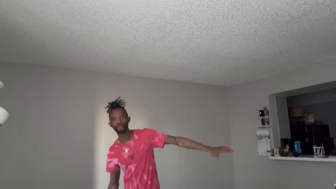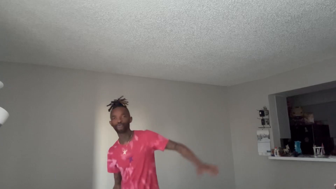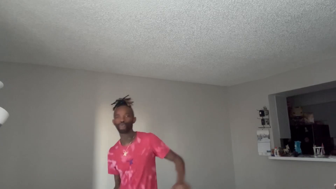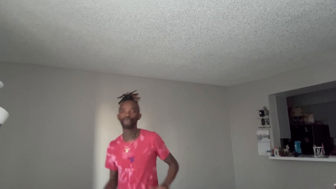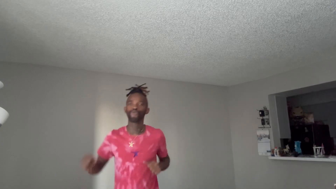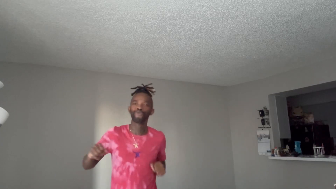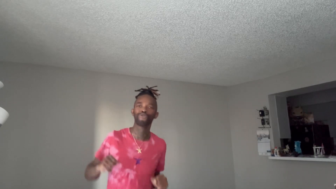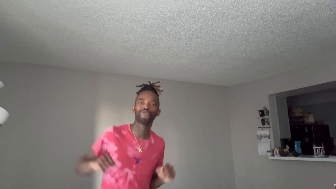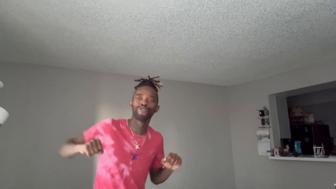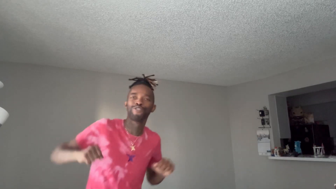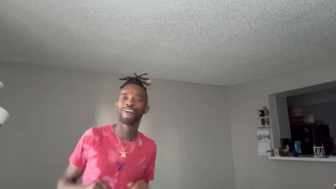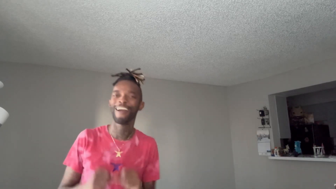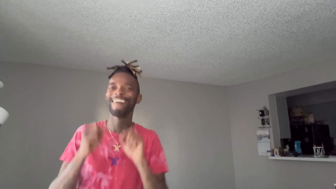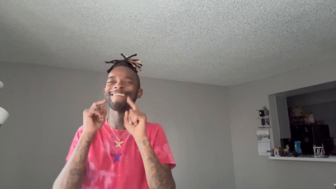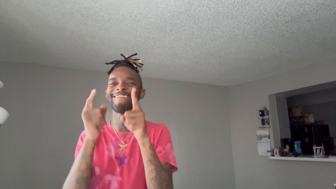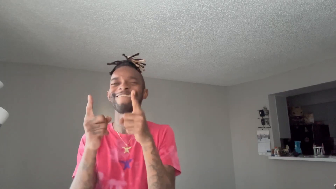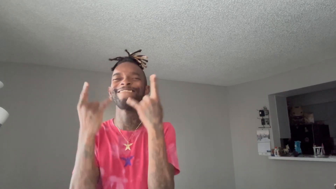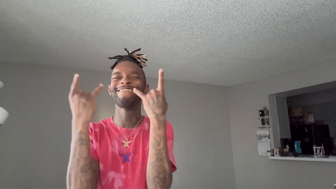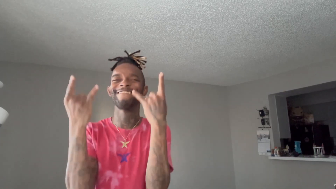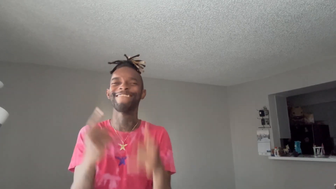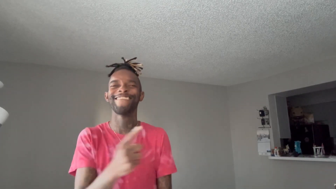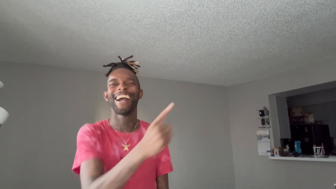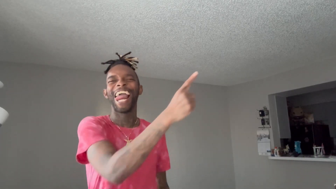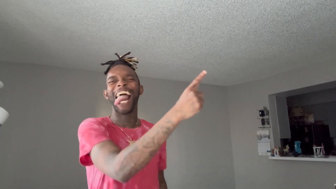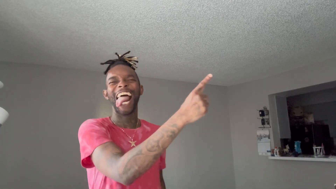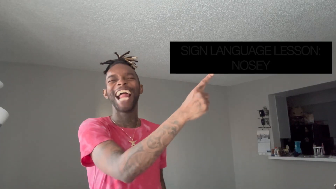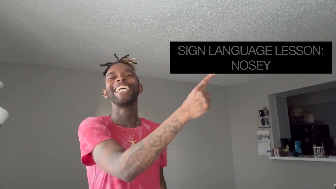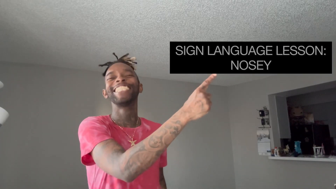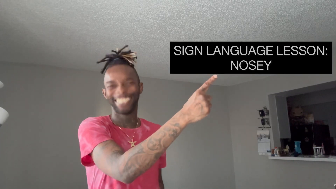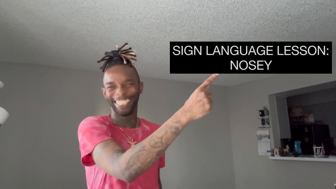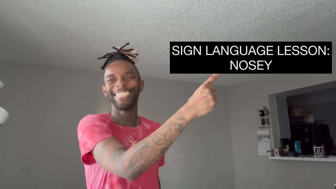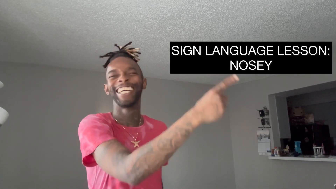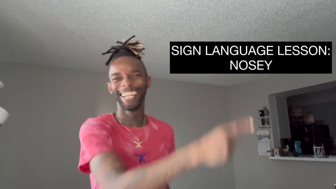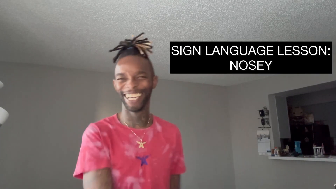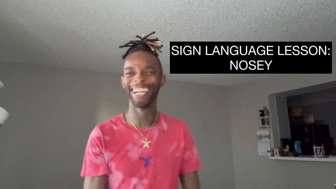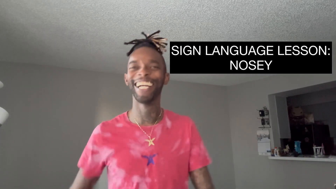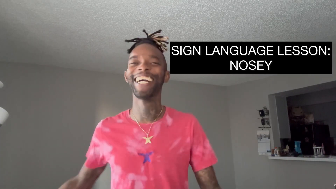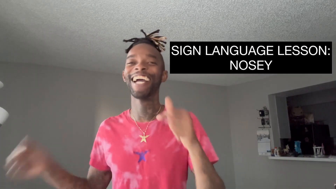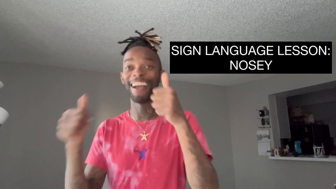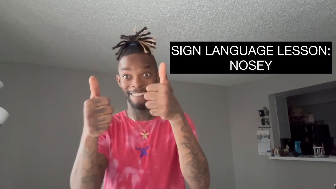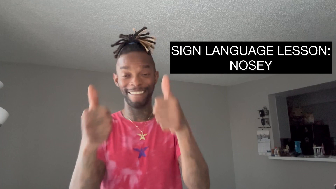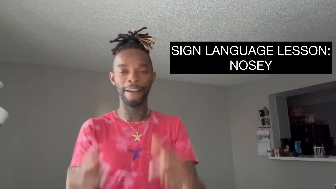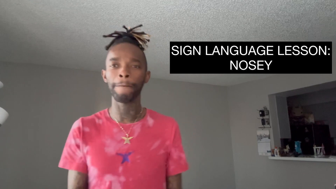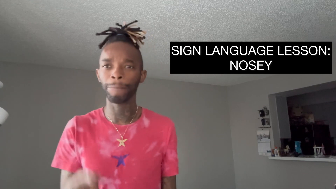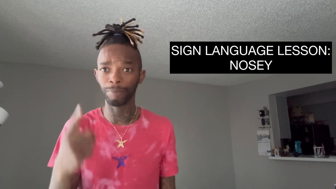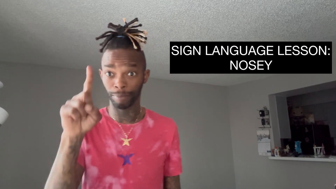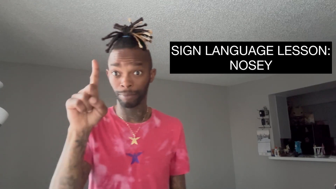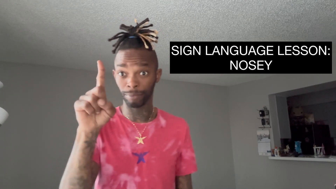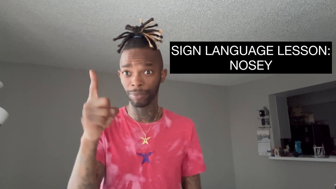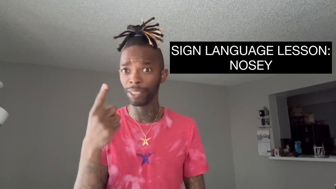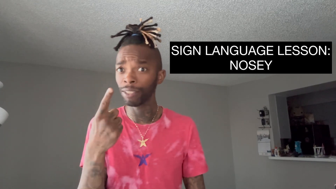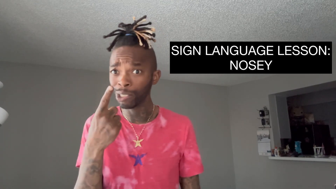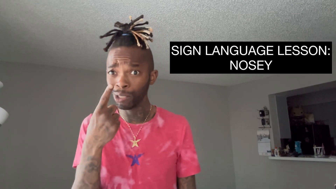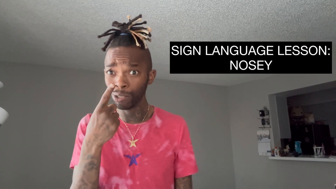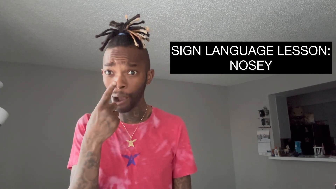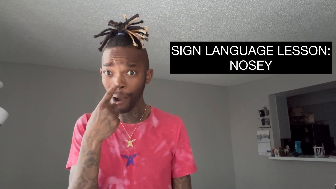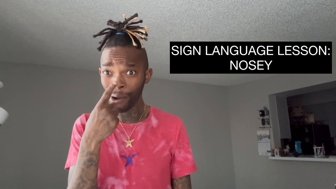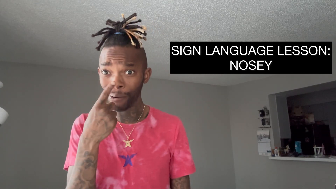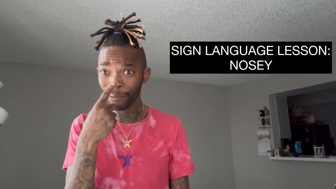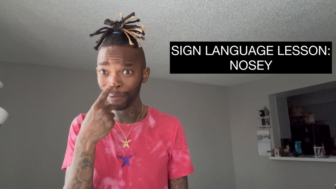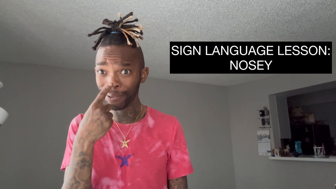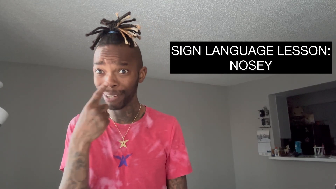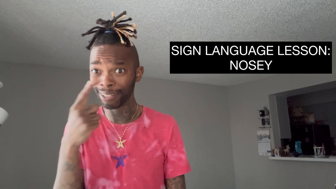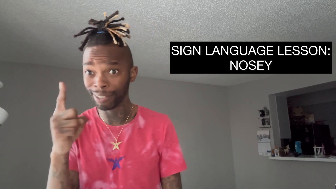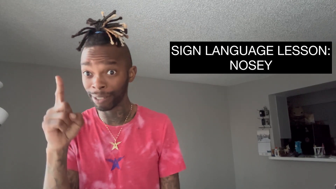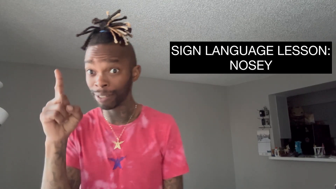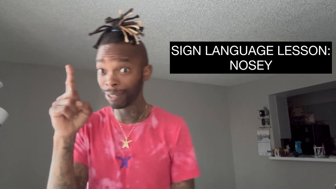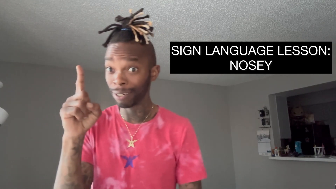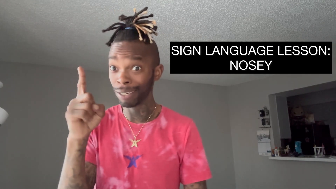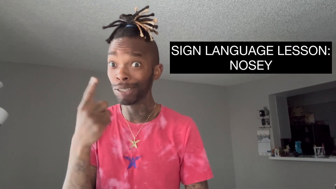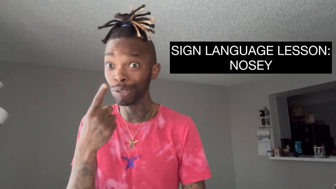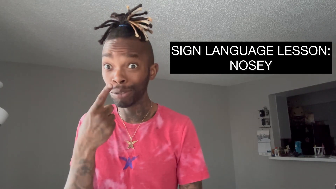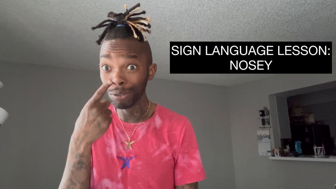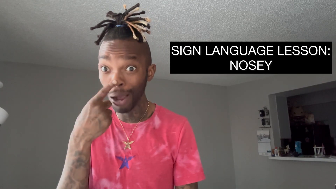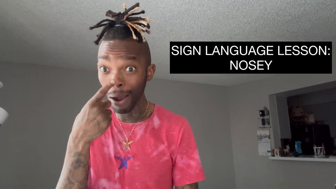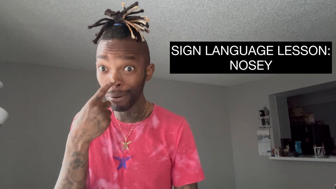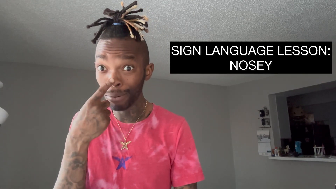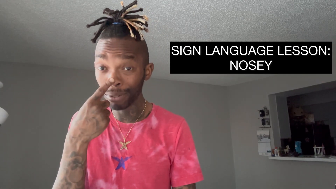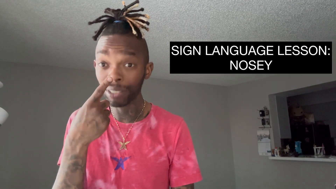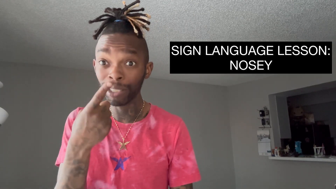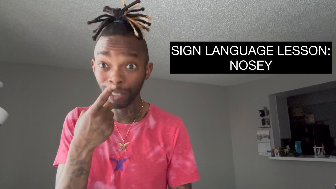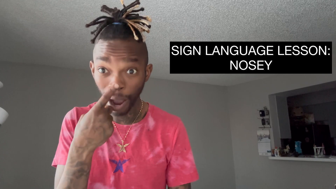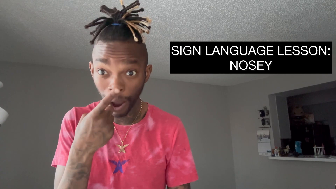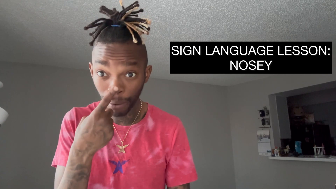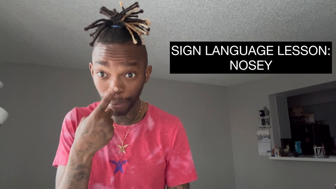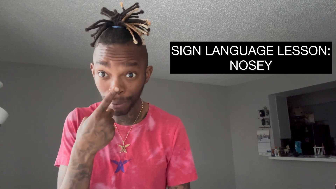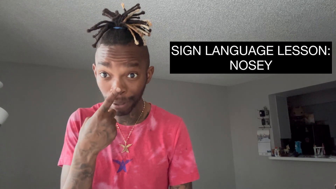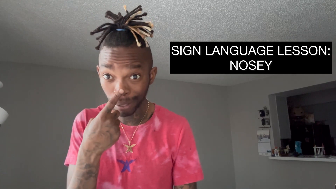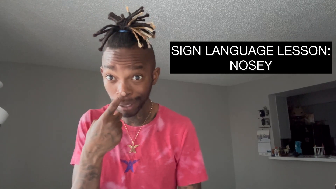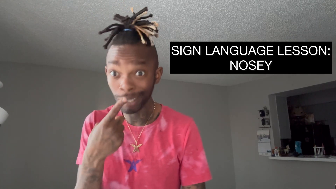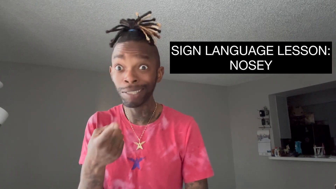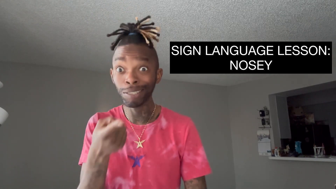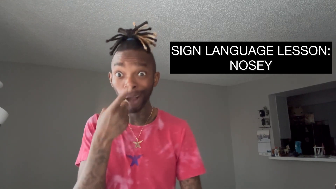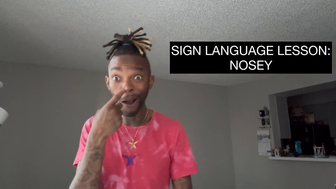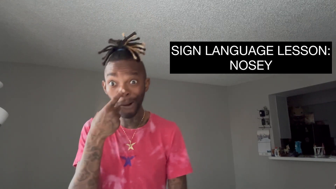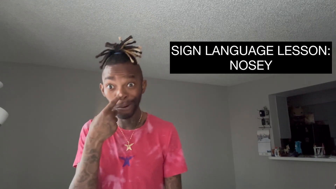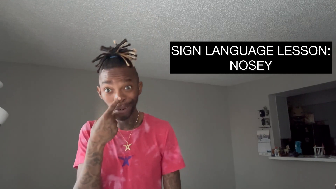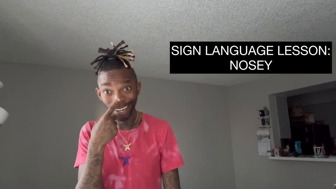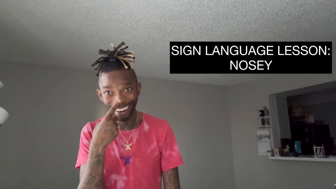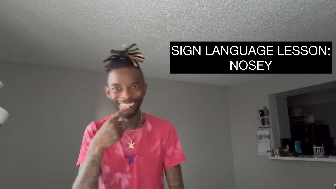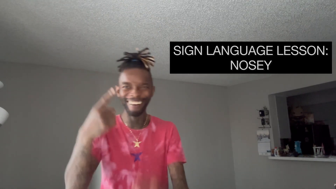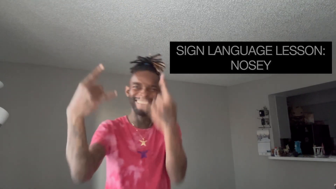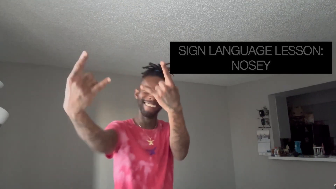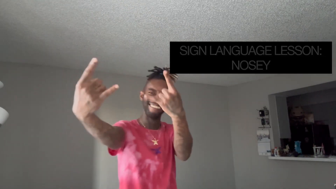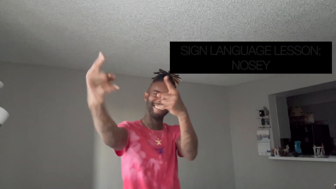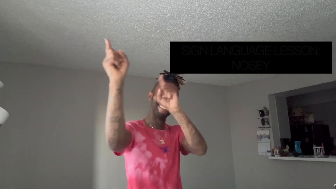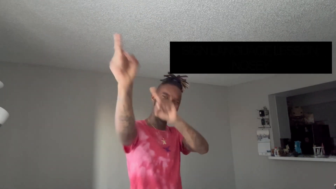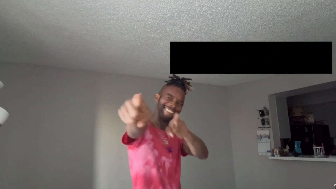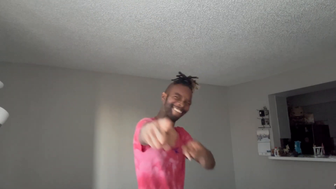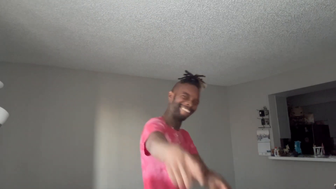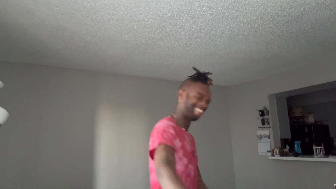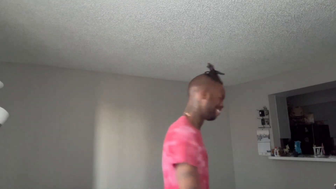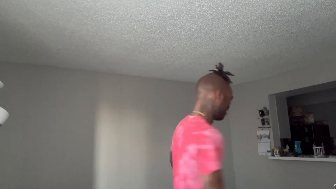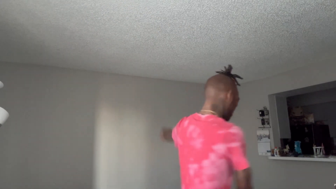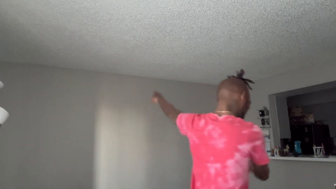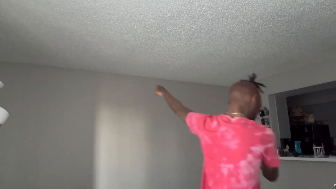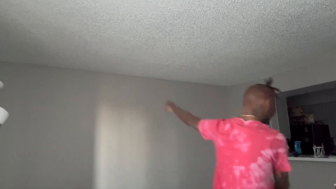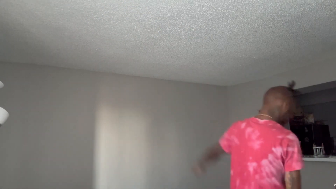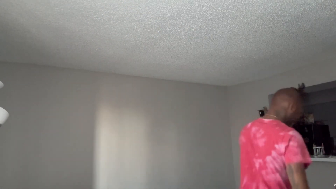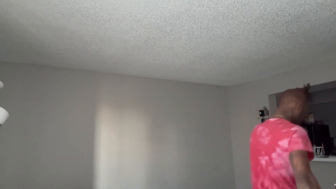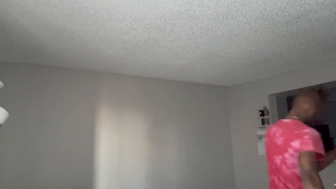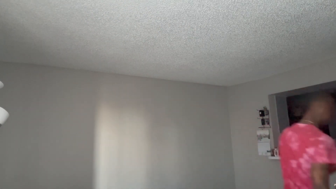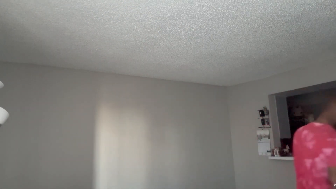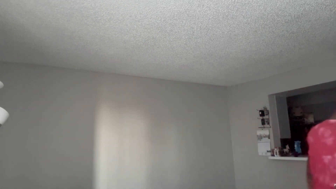NOSEY